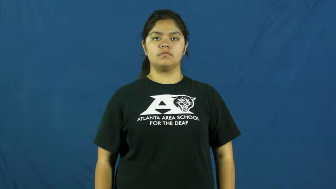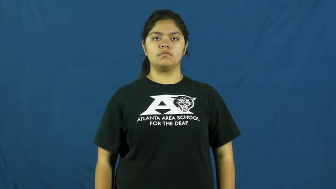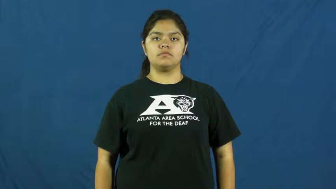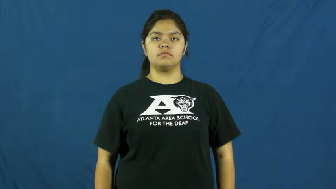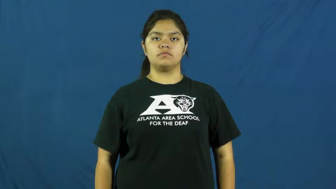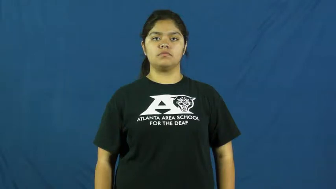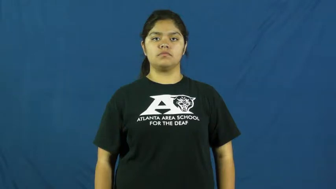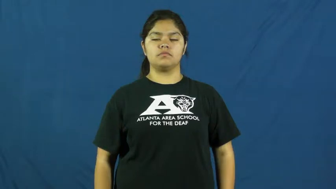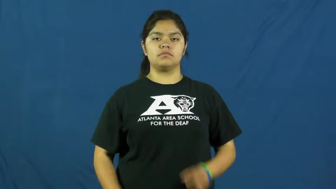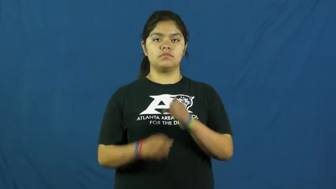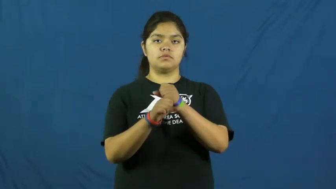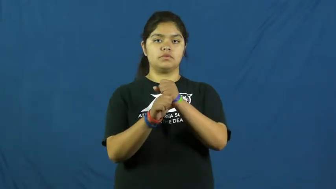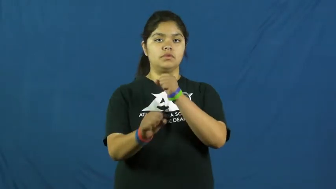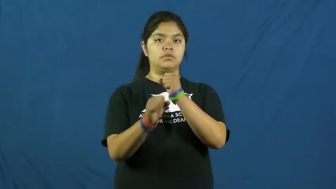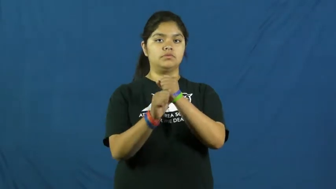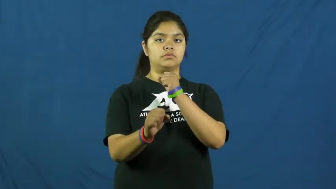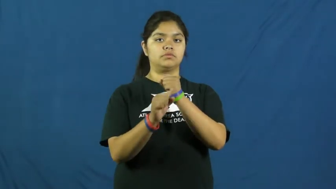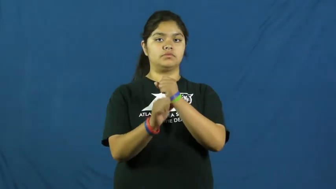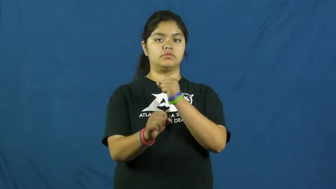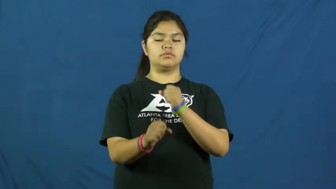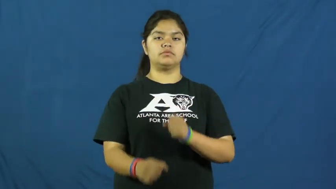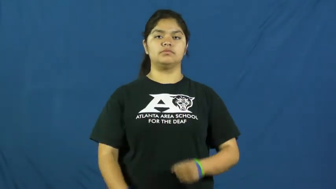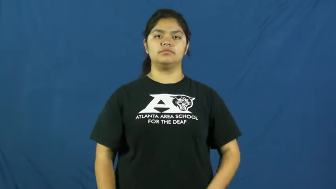publicity,publicize